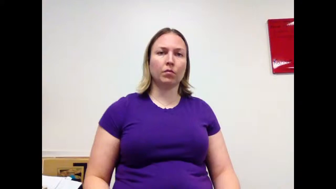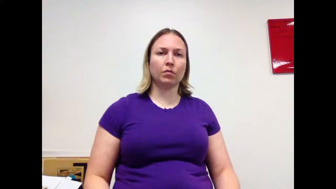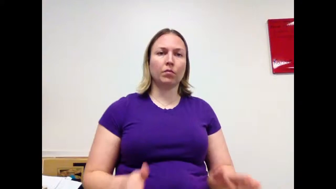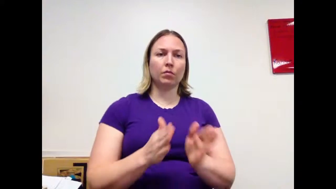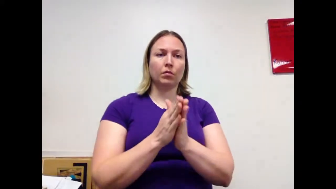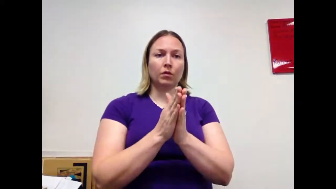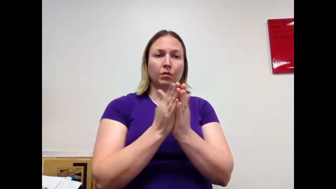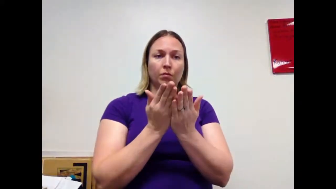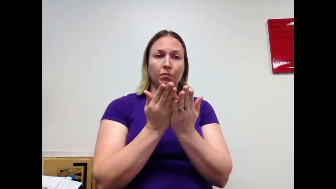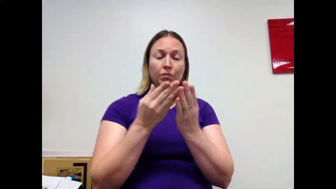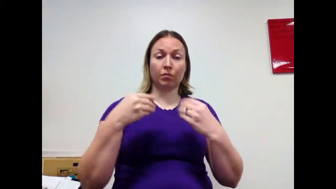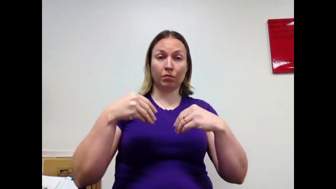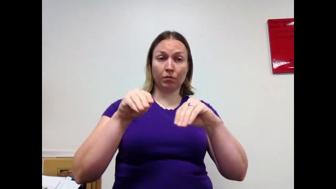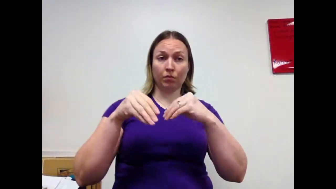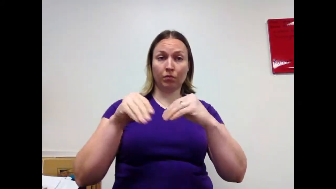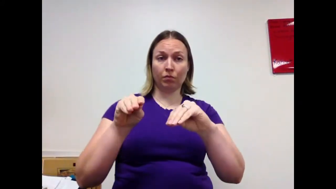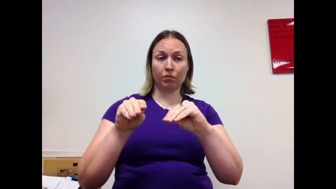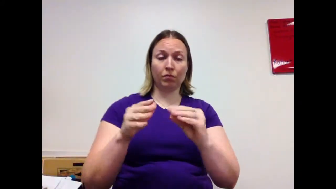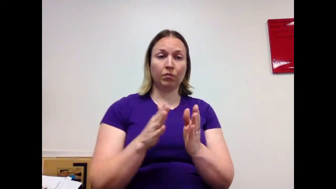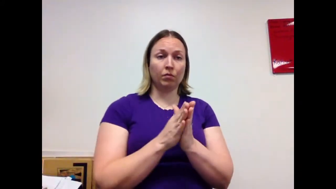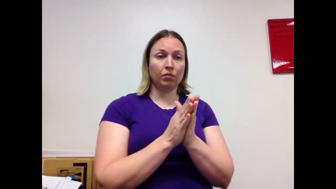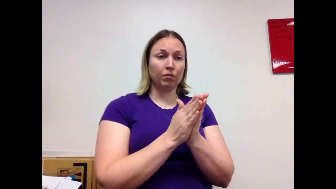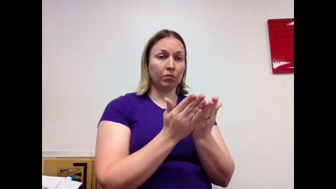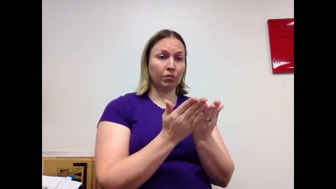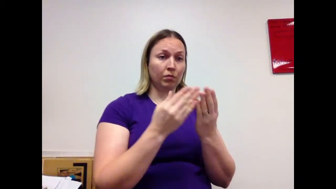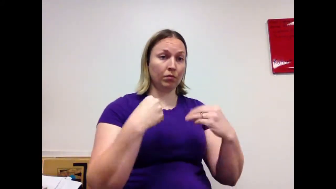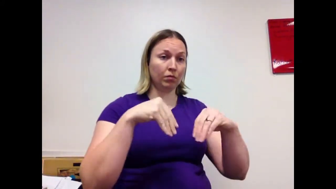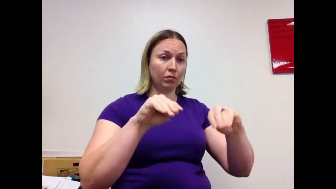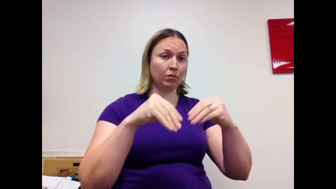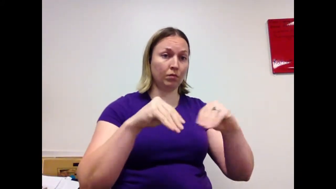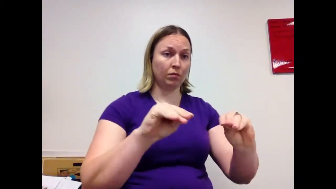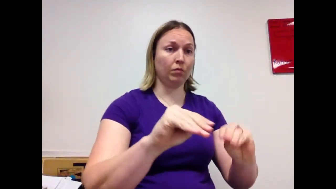BOOK+STORE